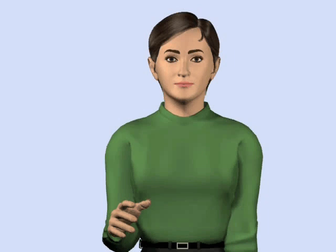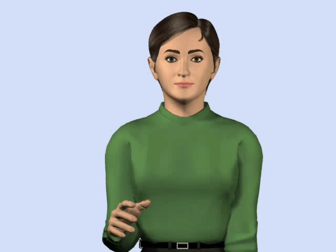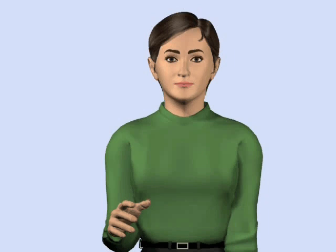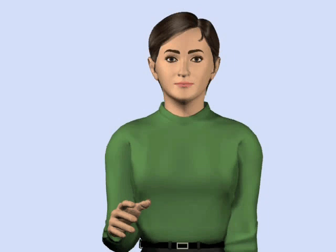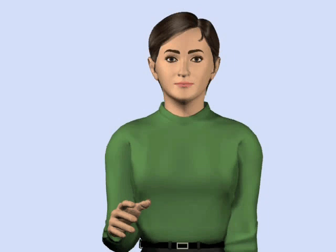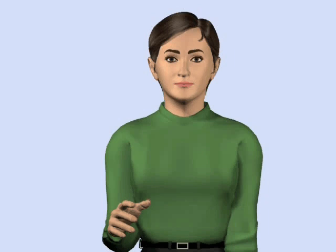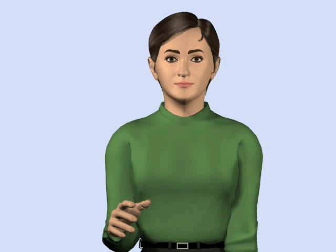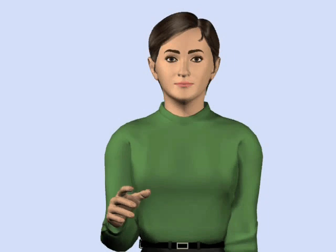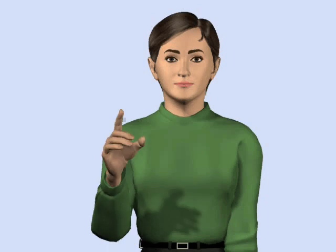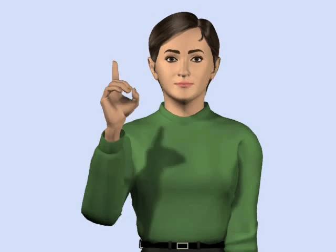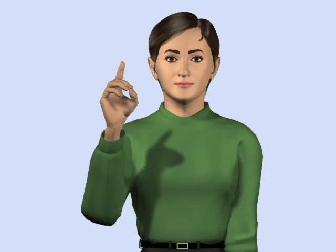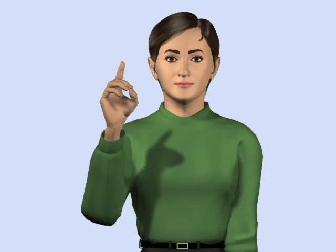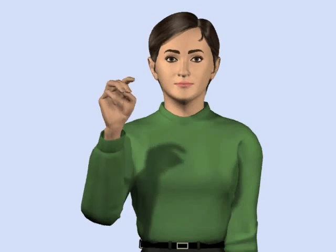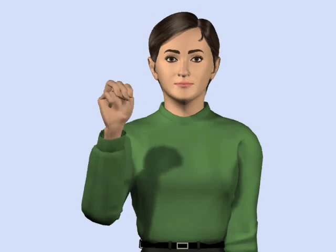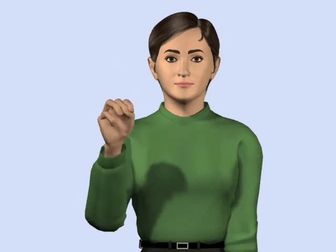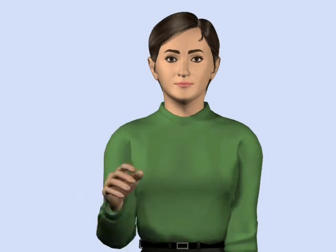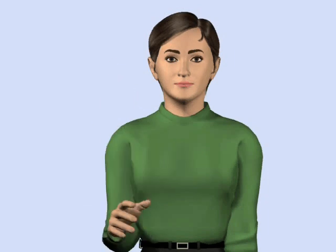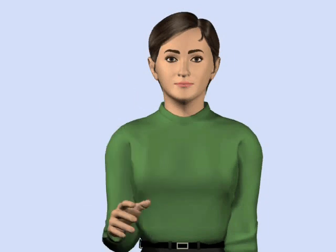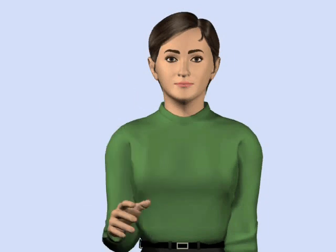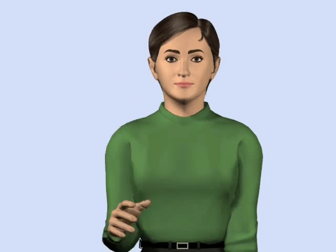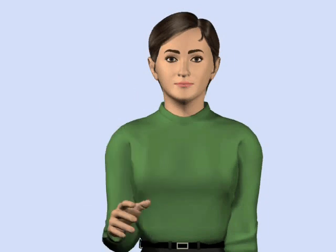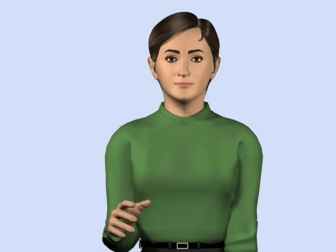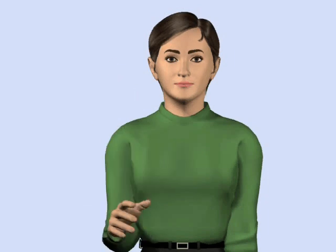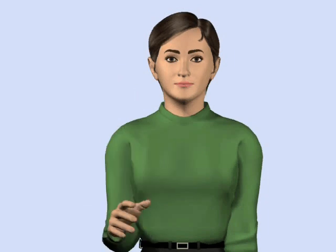Des Moines,IO